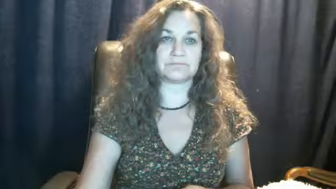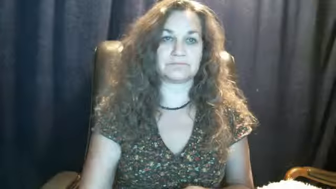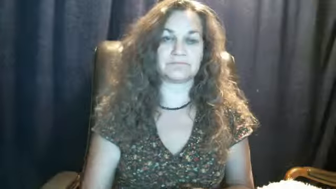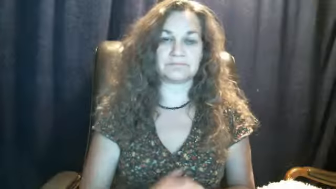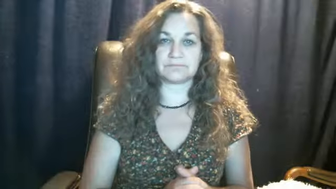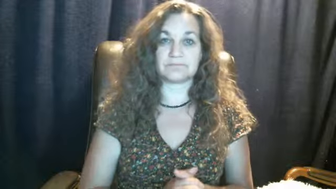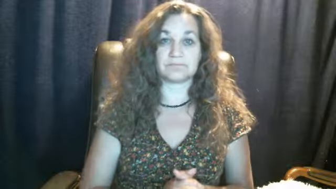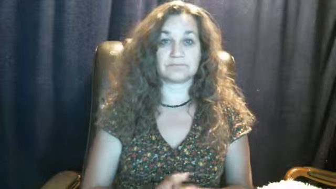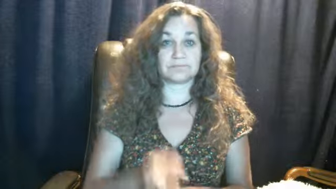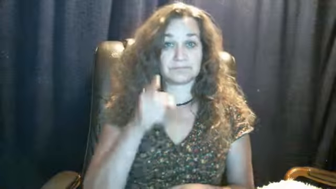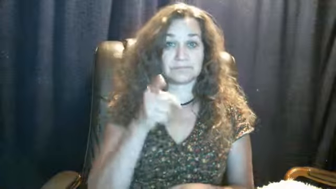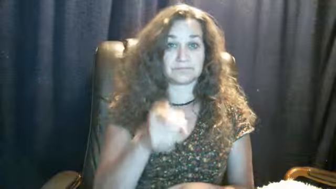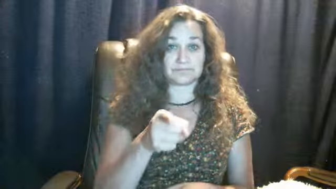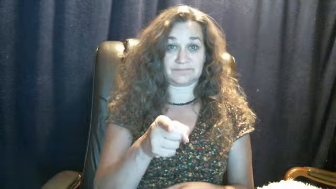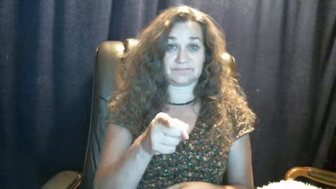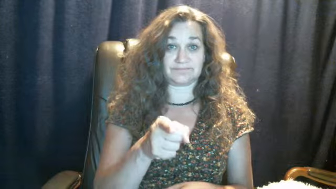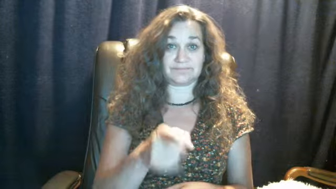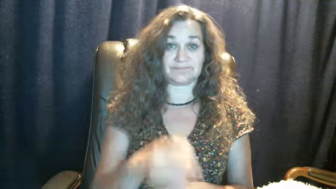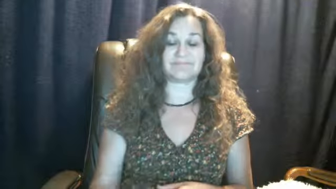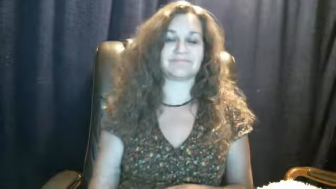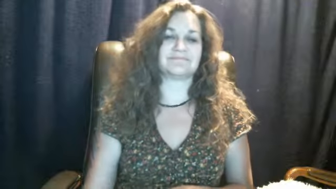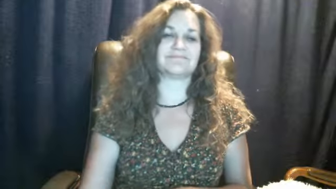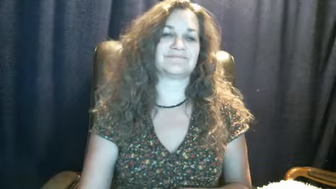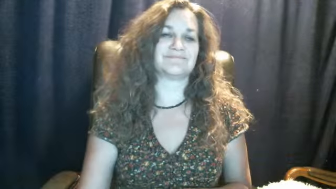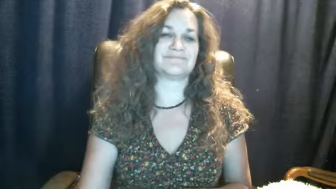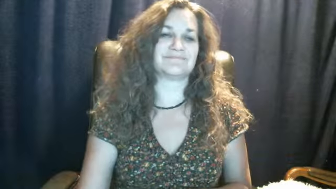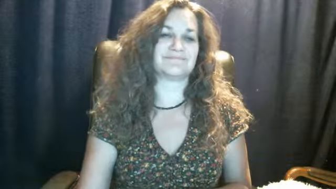you